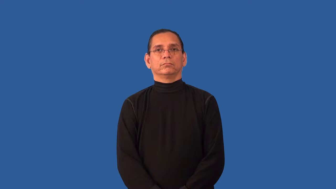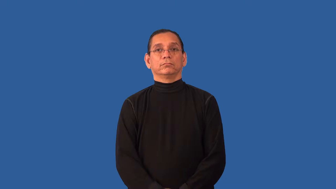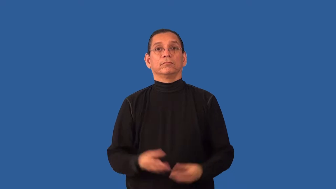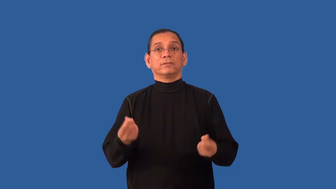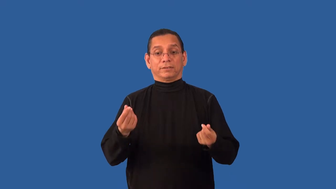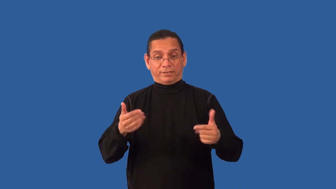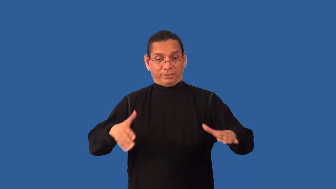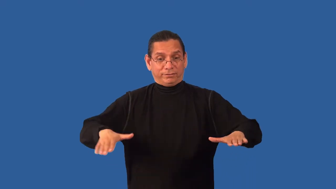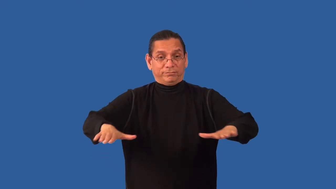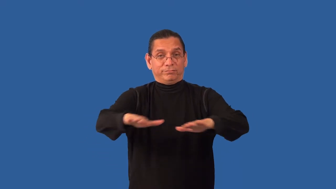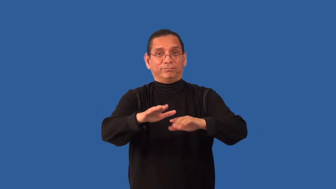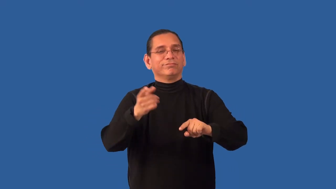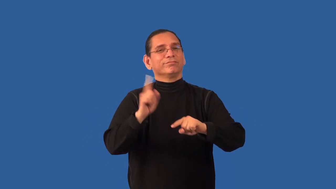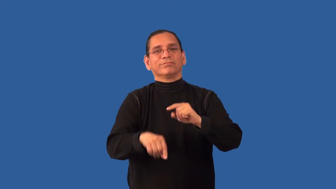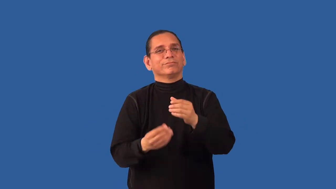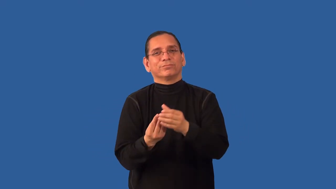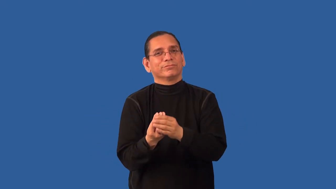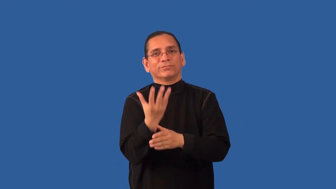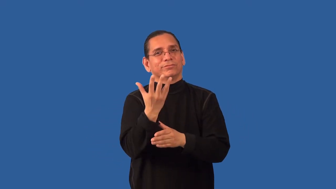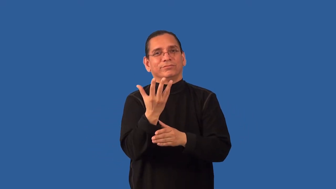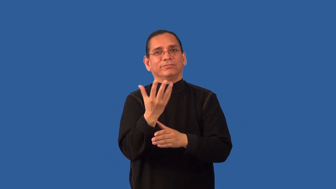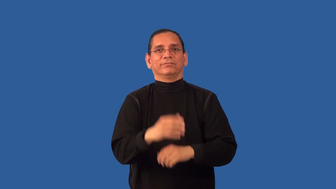barren,stark,hardscrabble-land